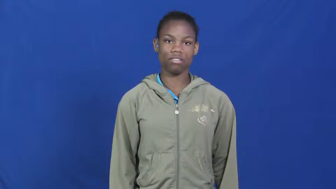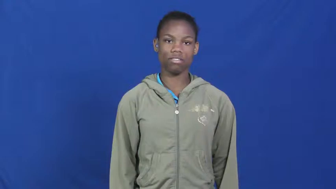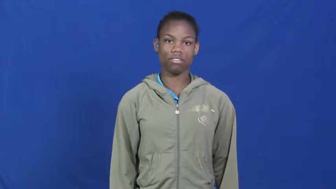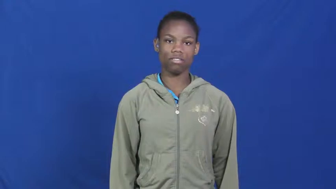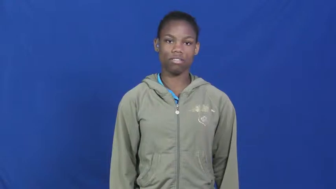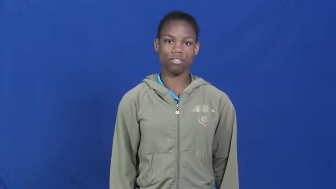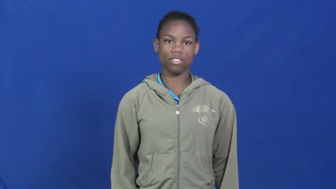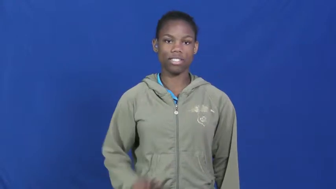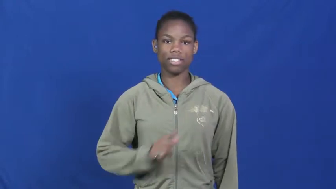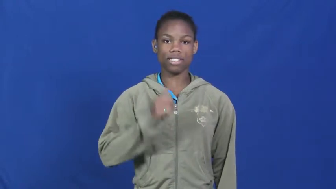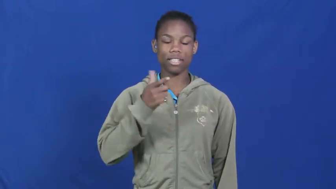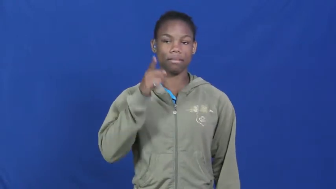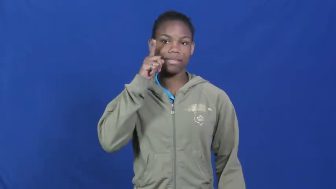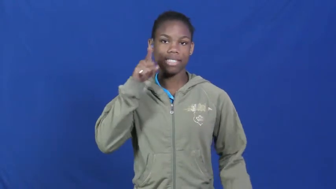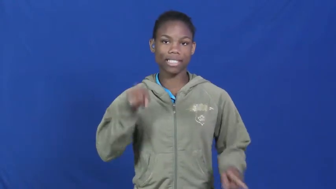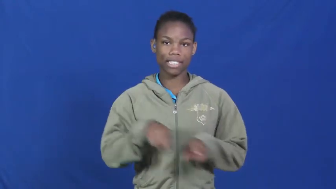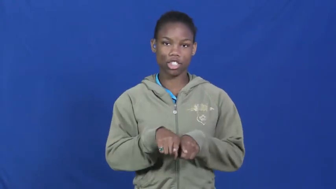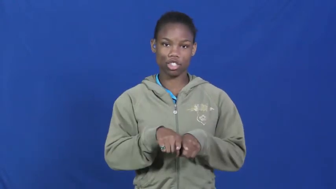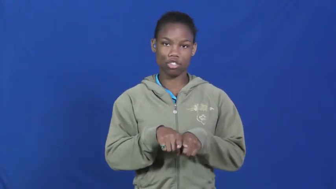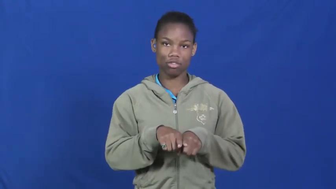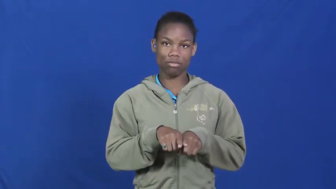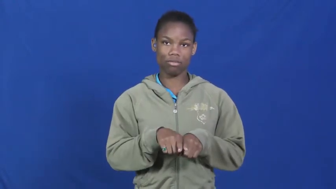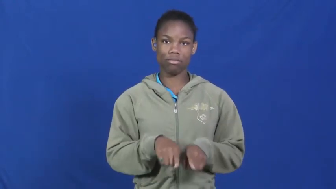stepsister